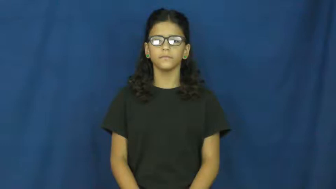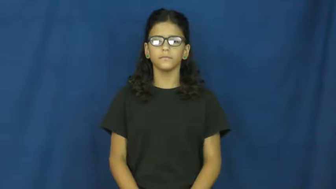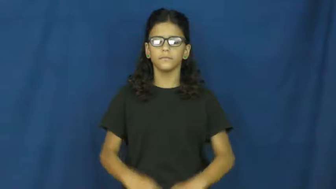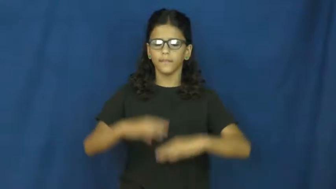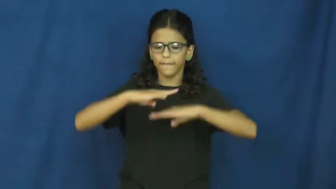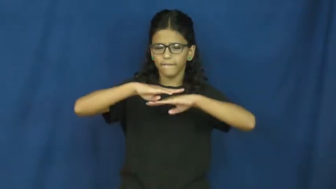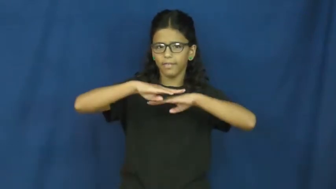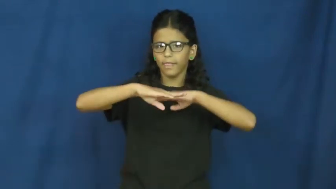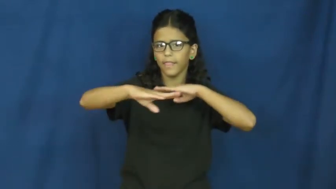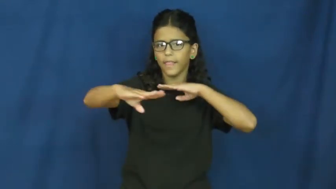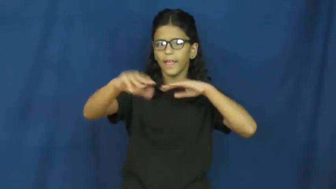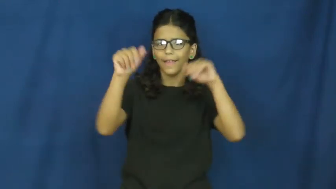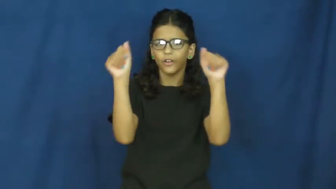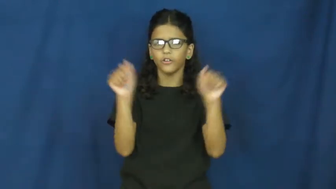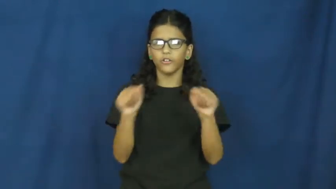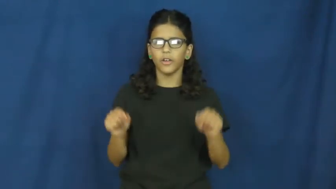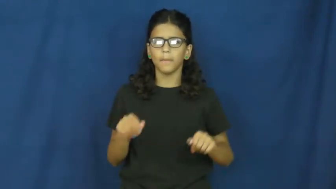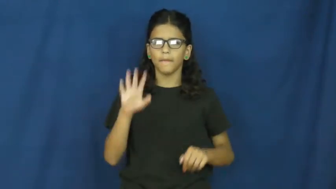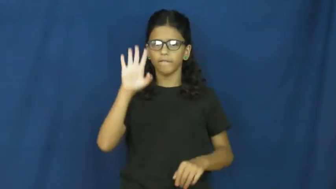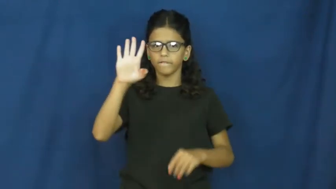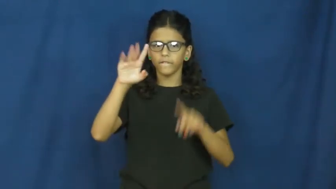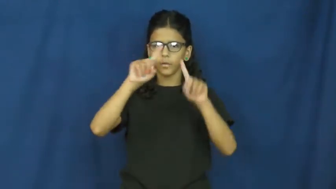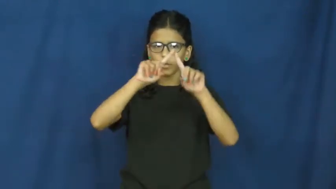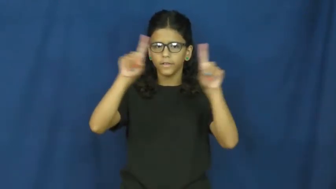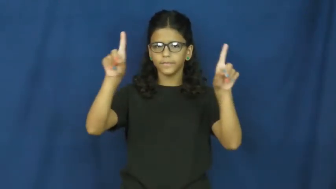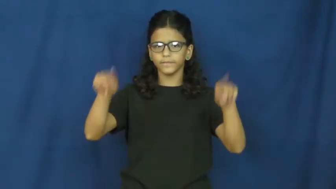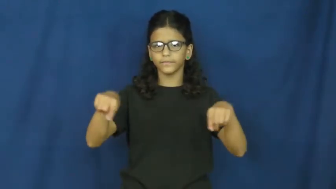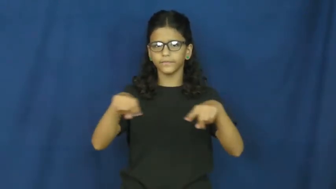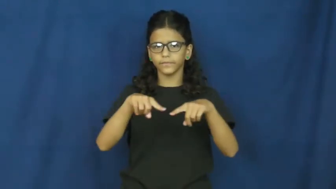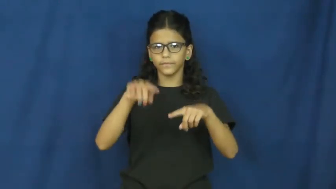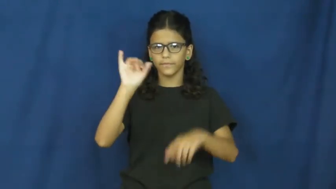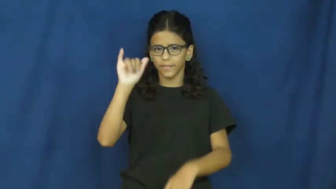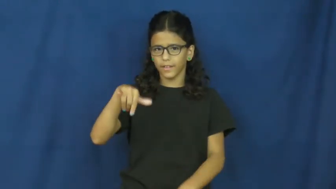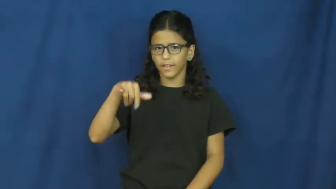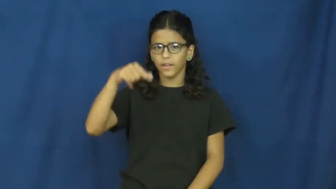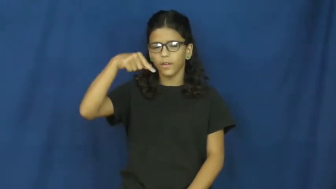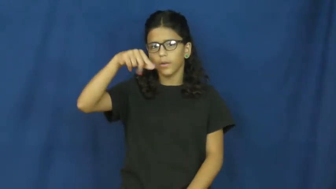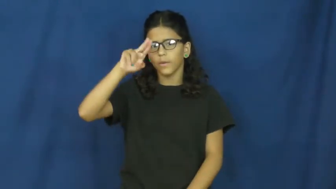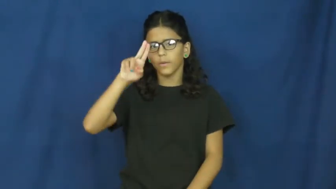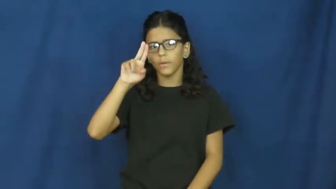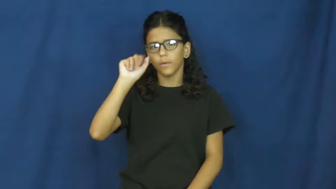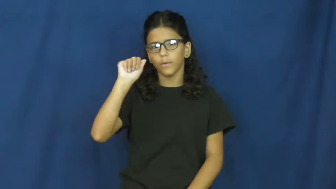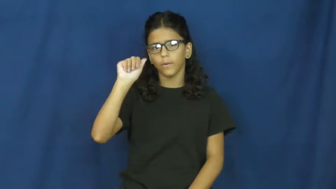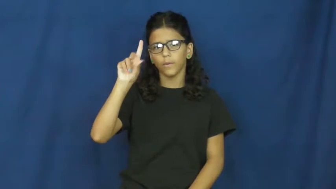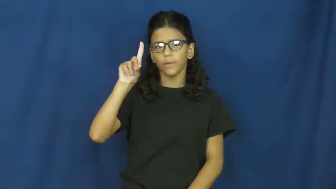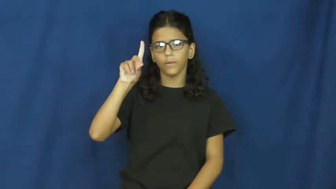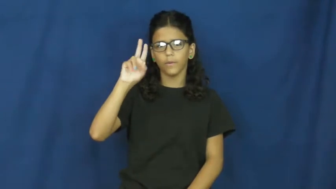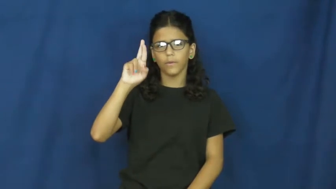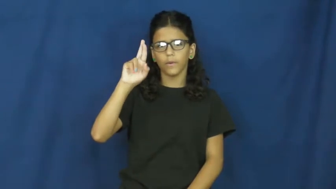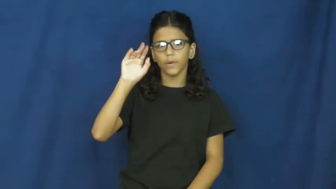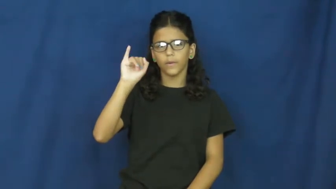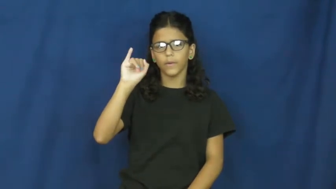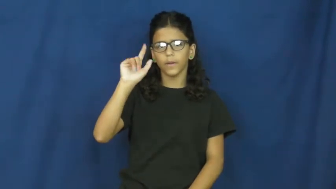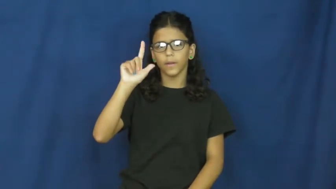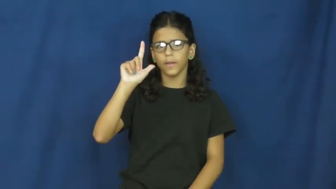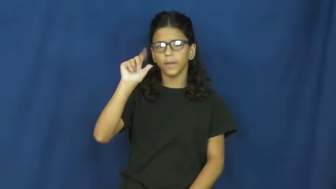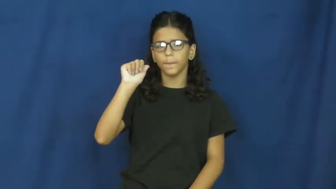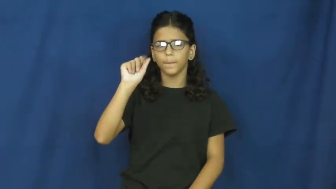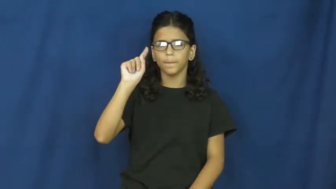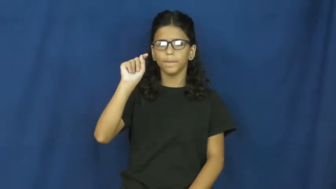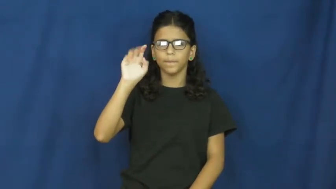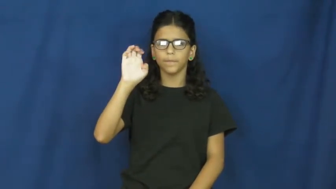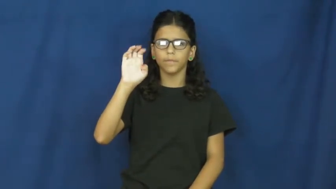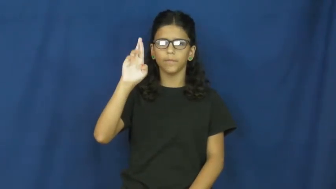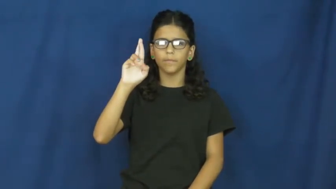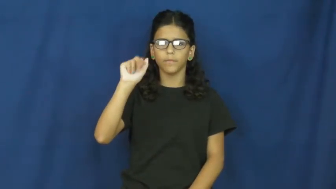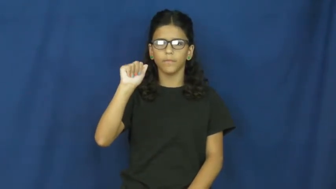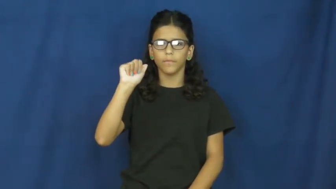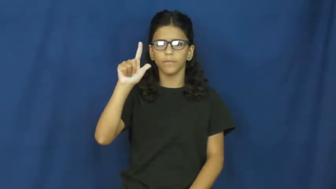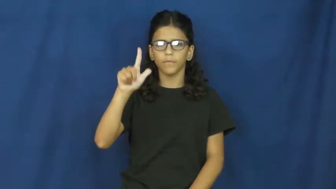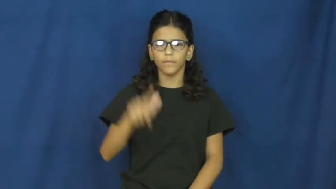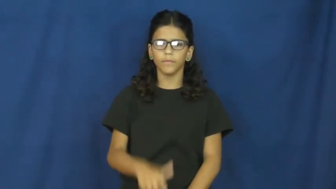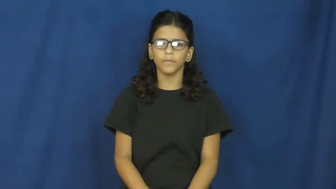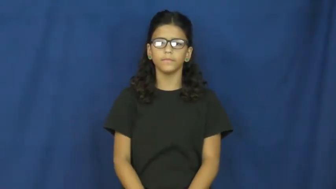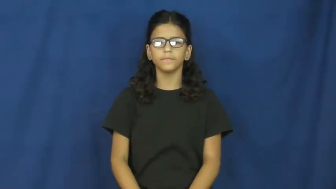quadrilateral